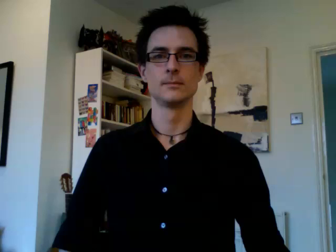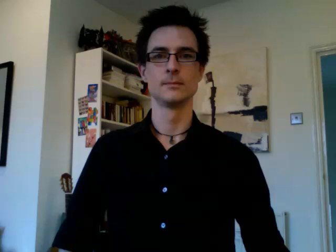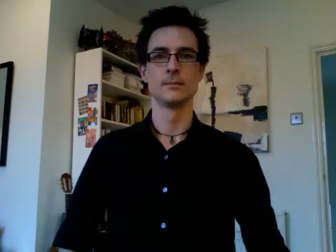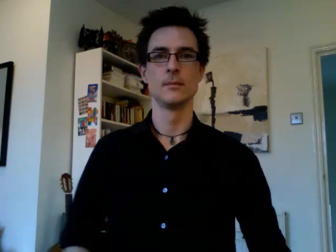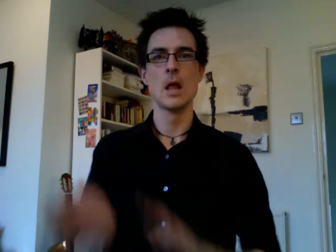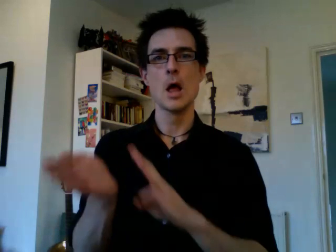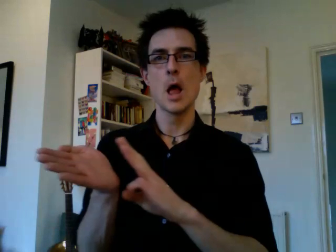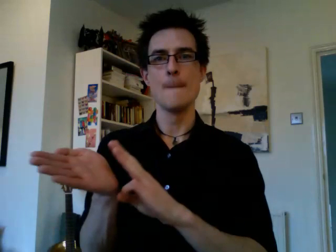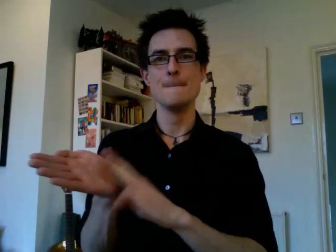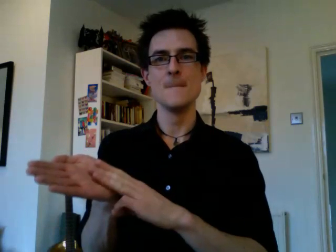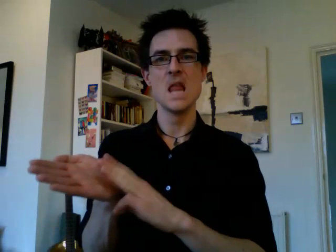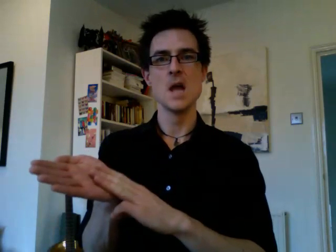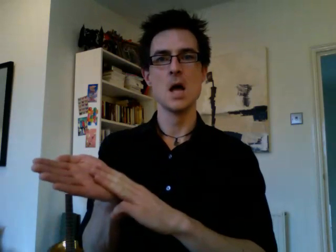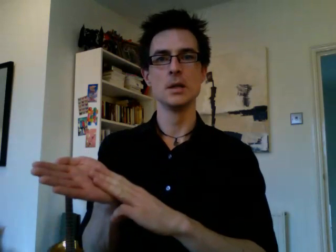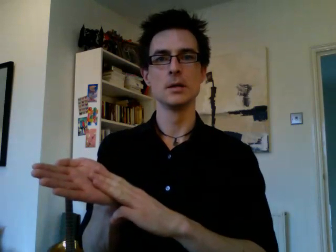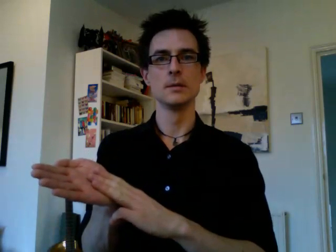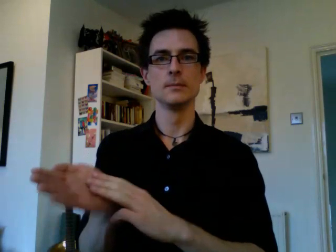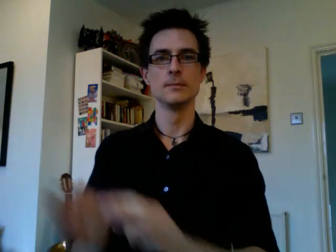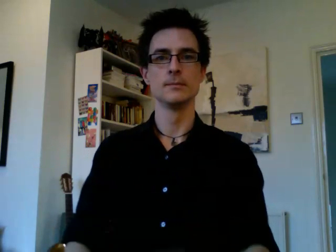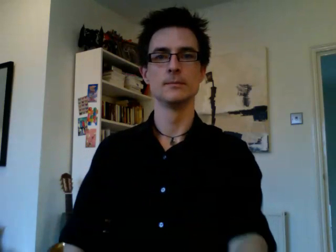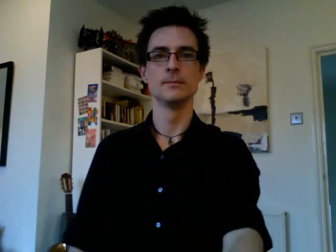minute